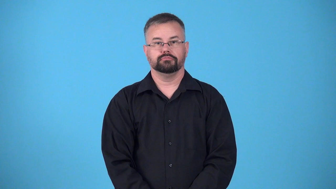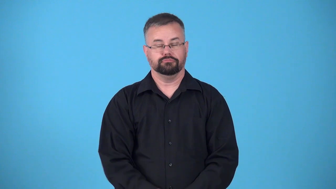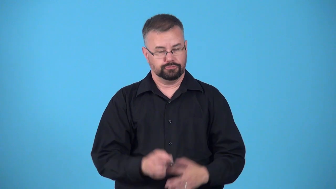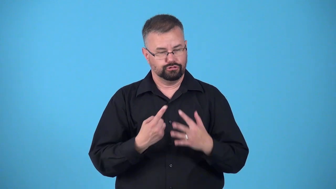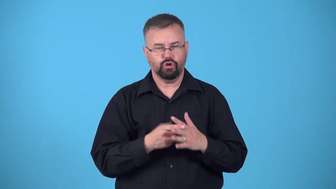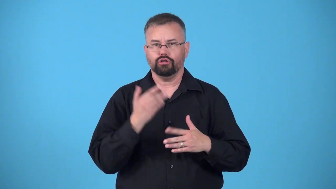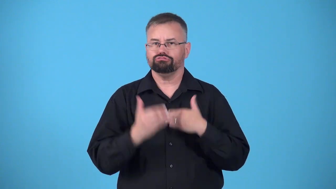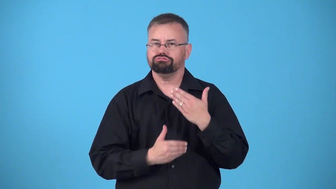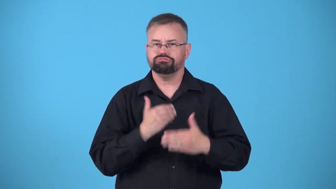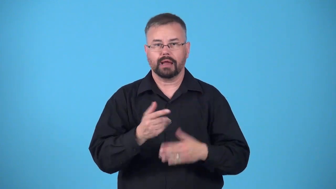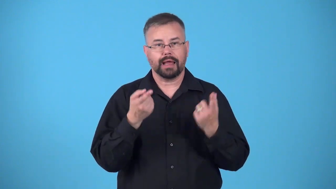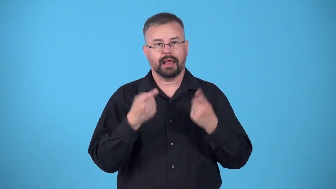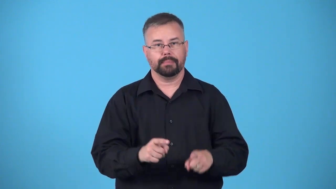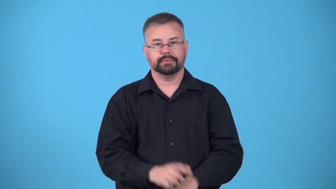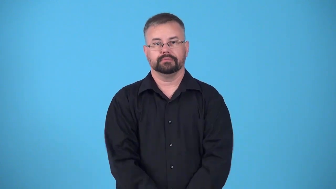start the ball rolling